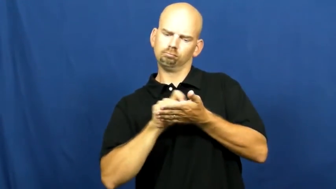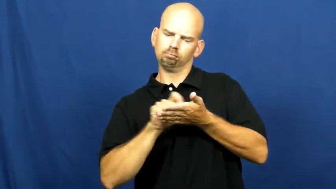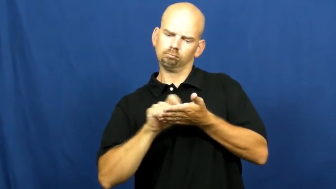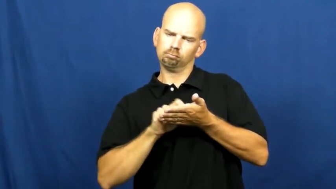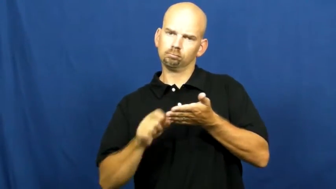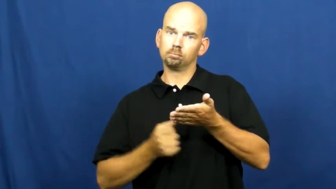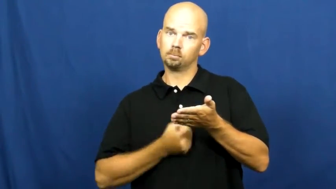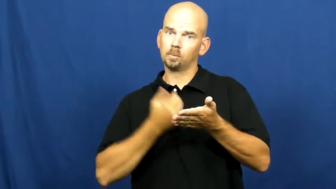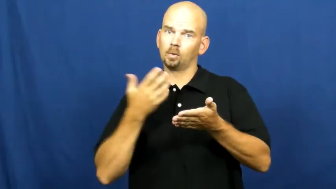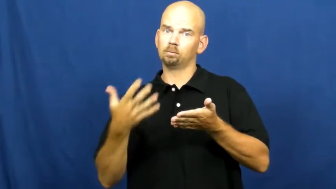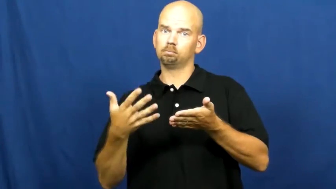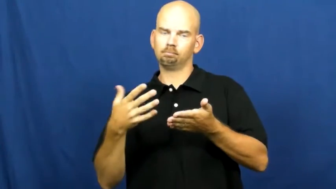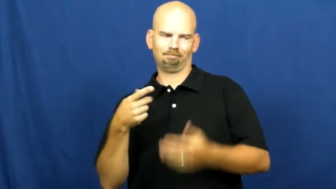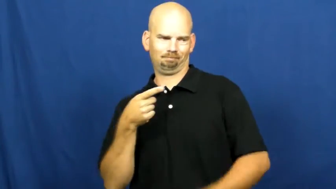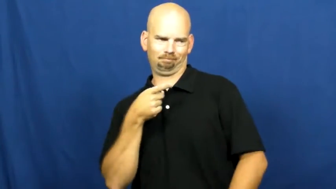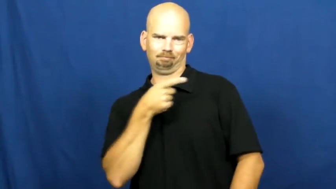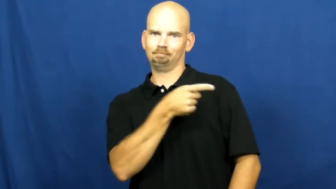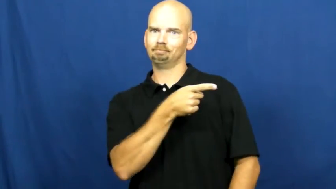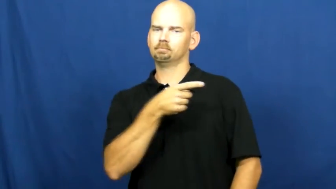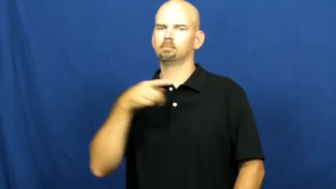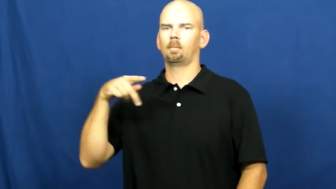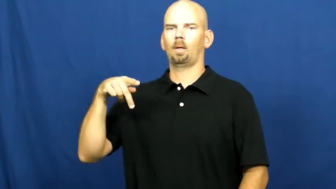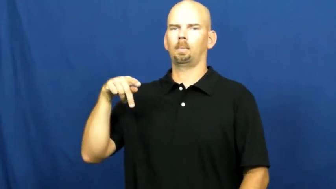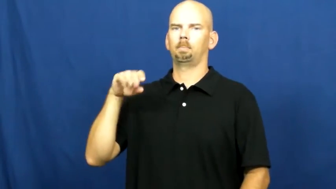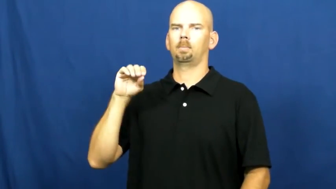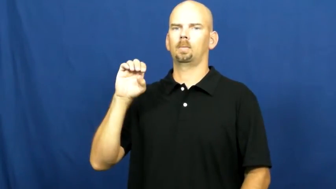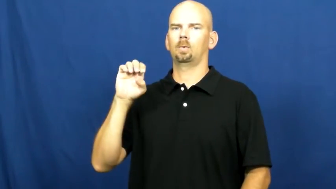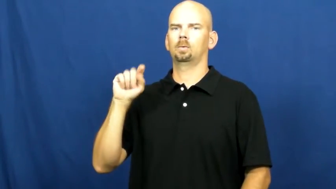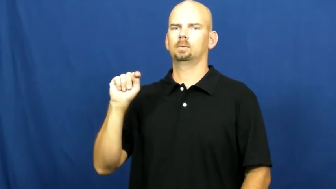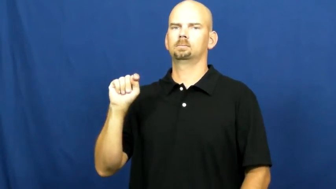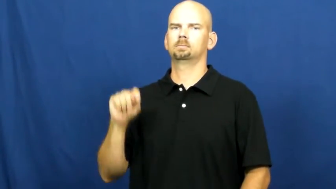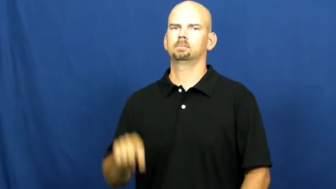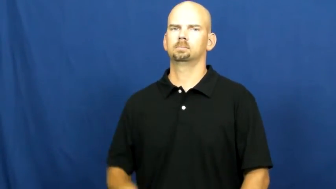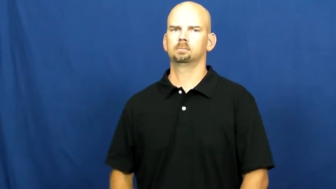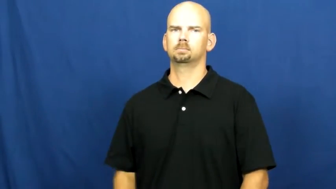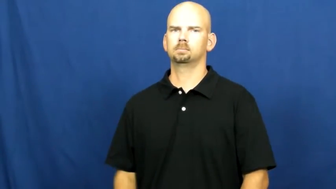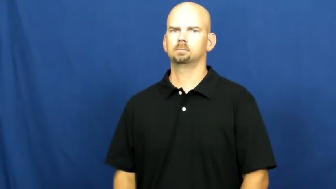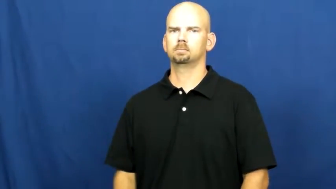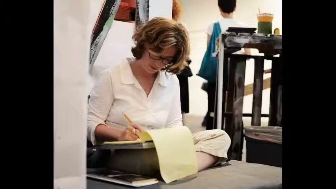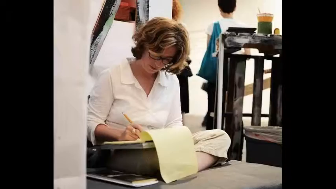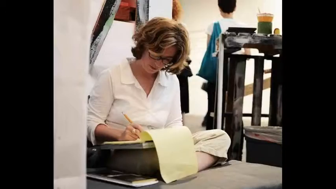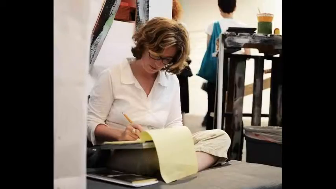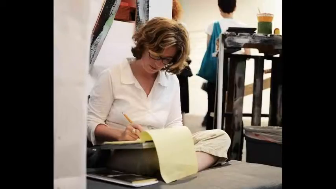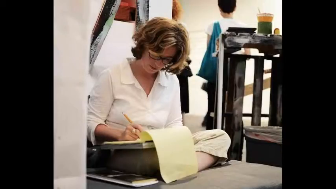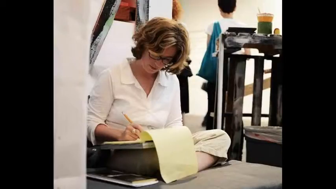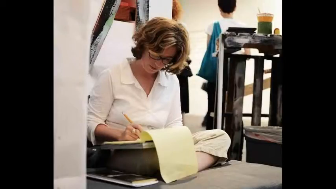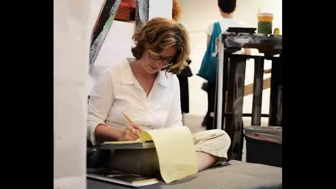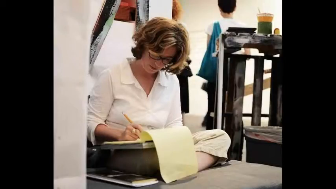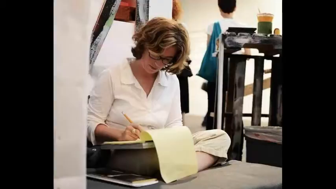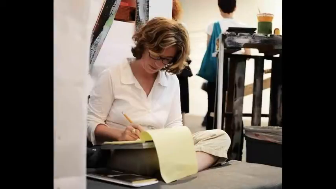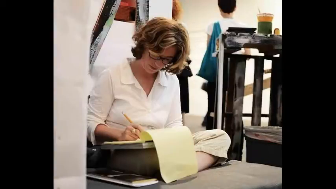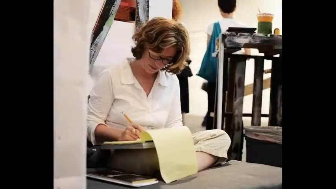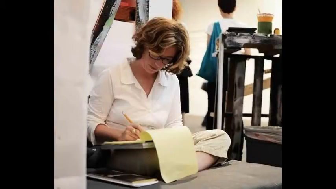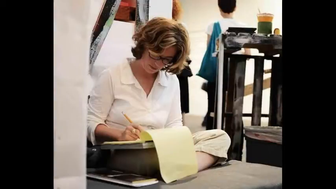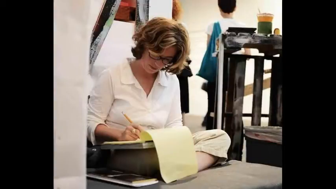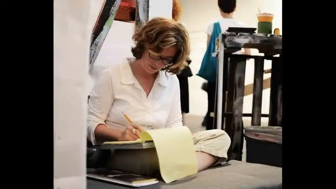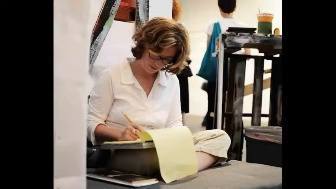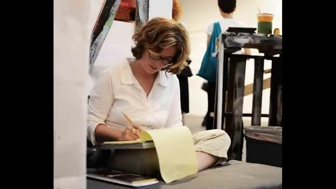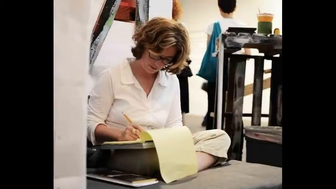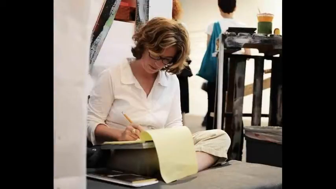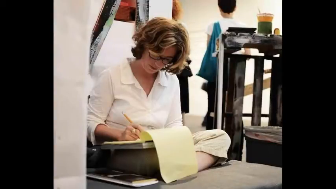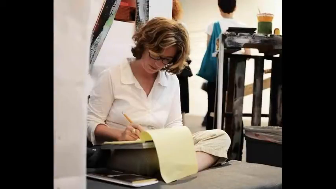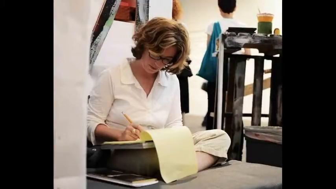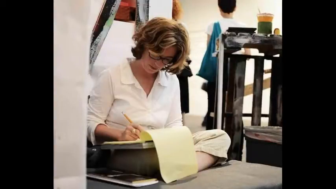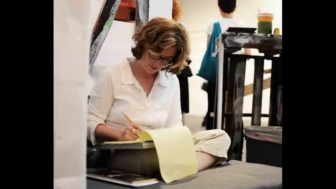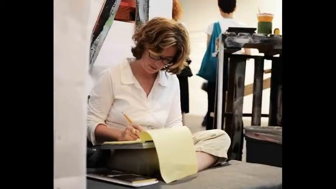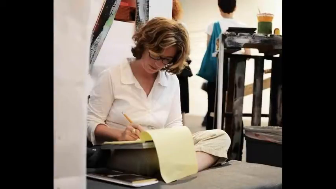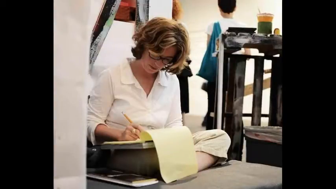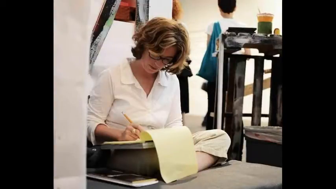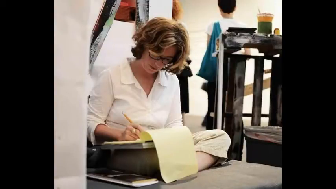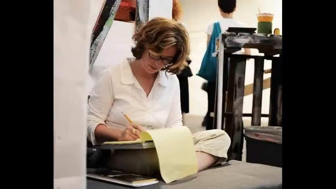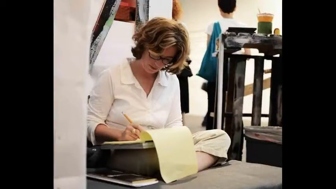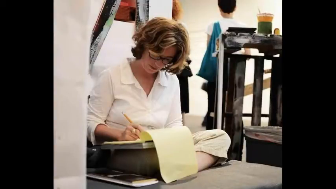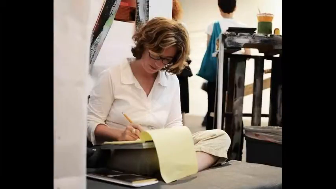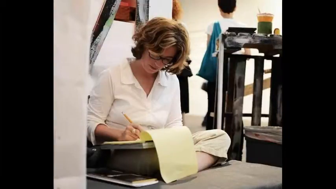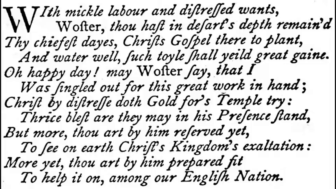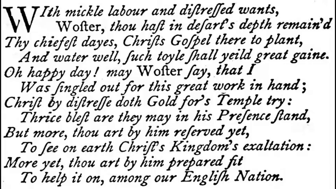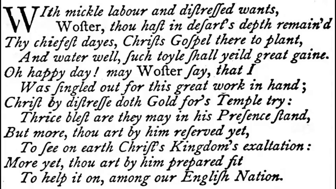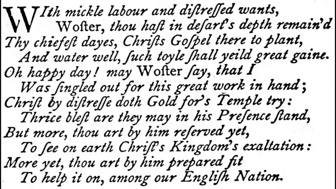poet,bard,versify